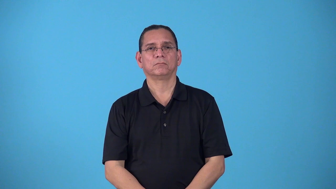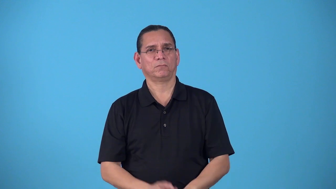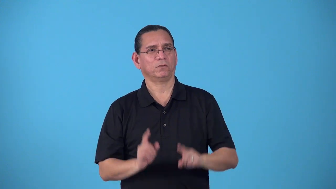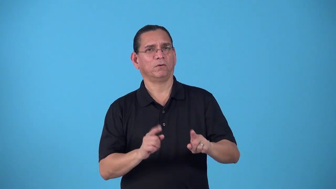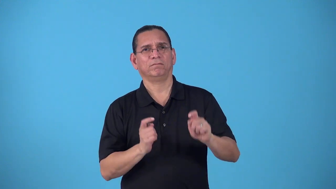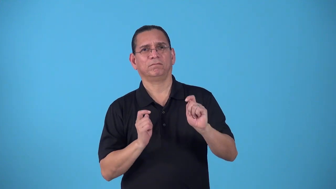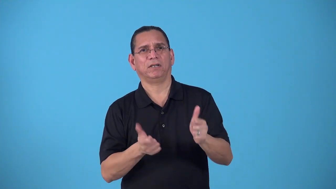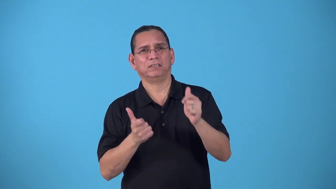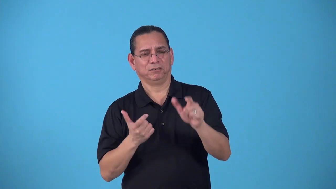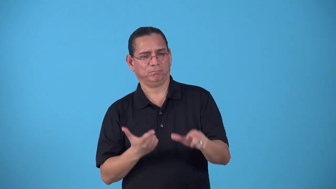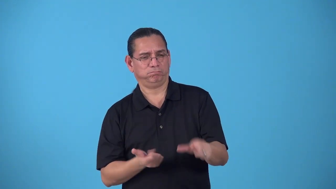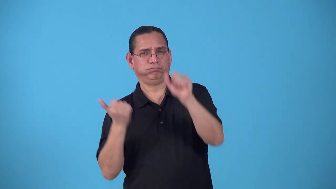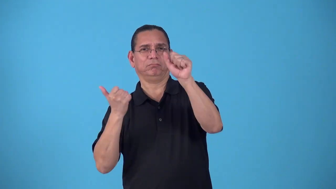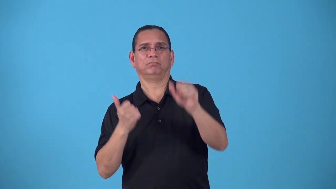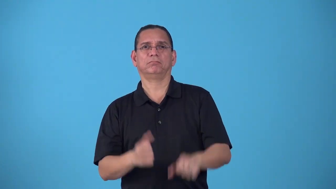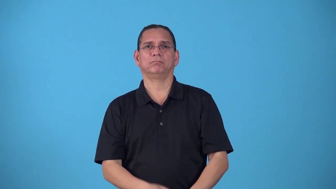speed up